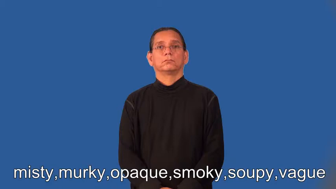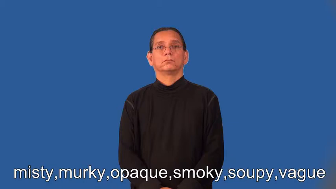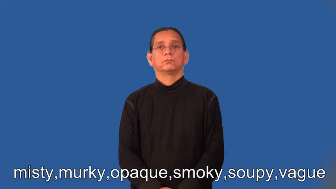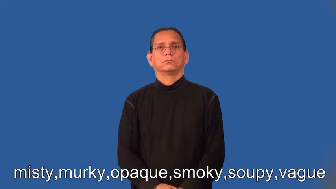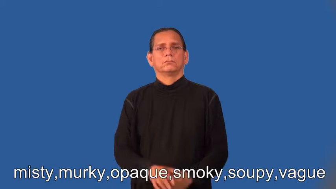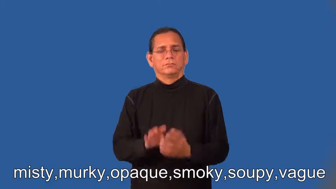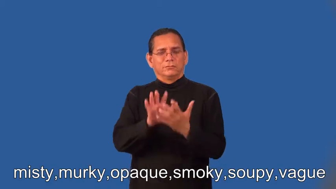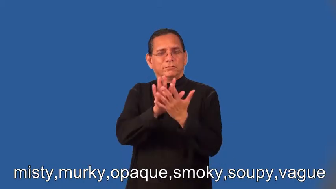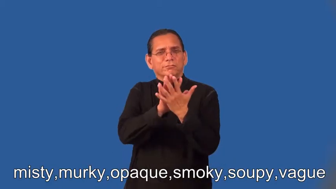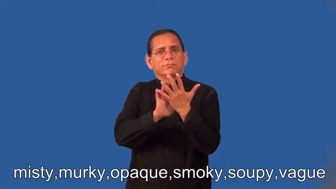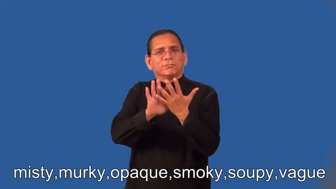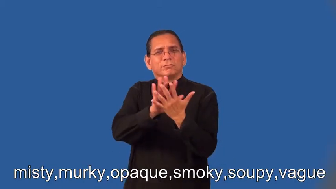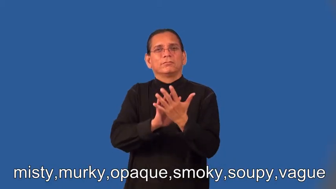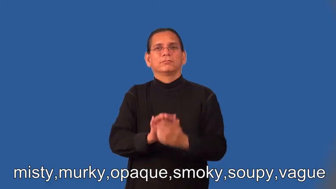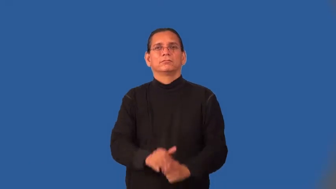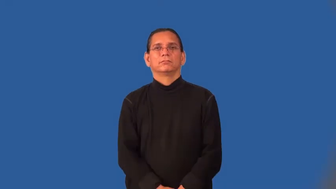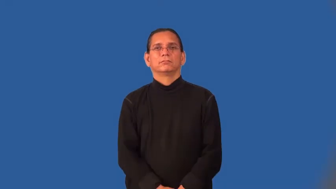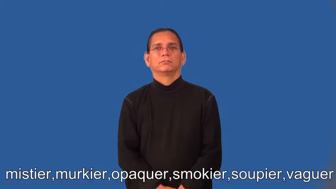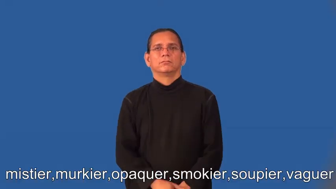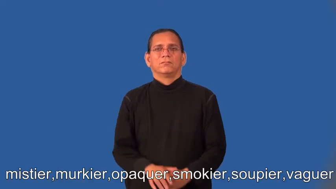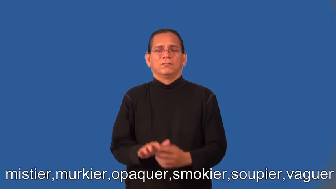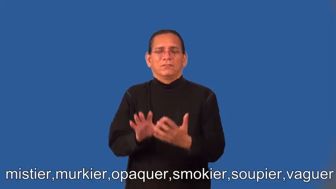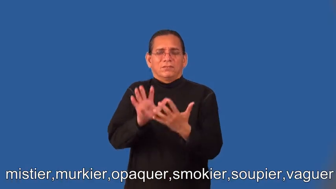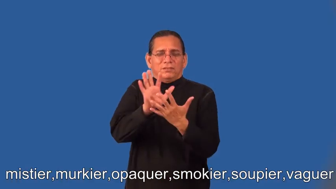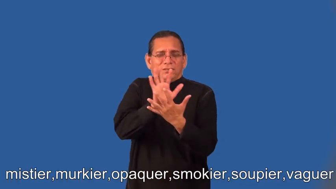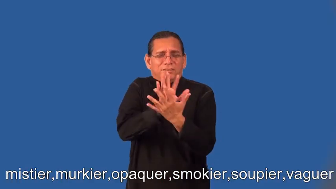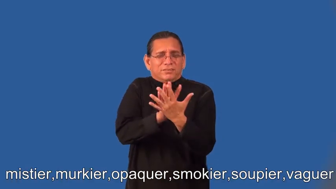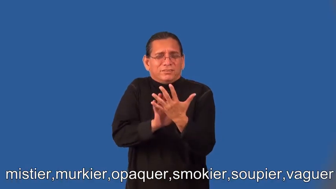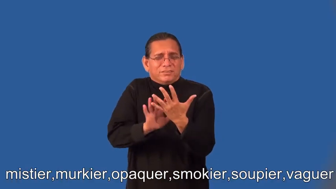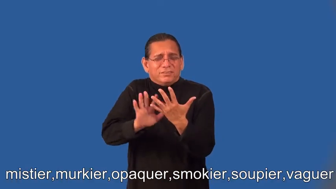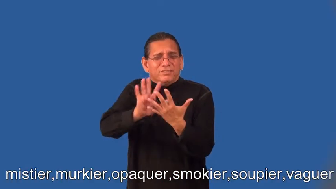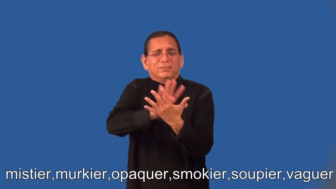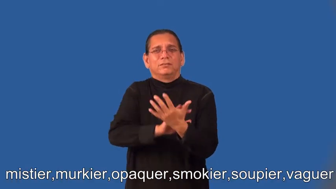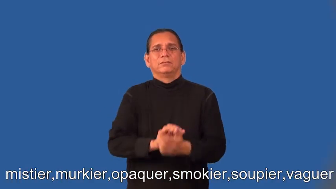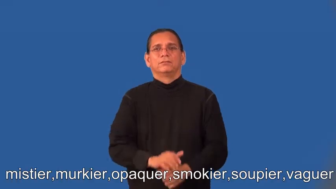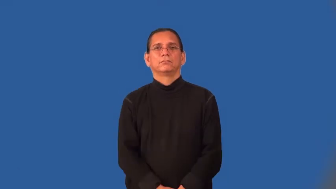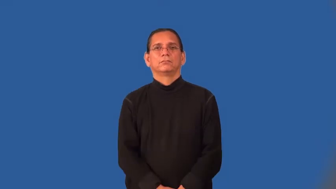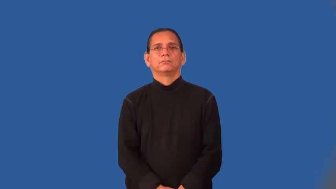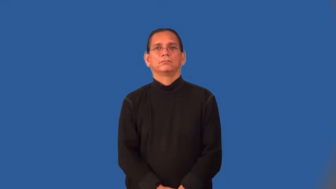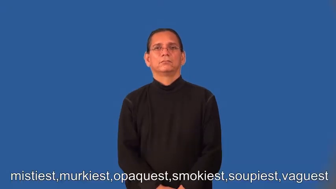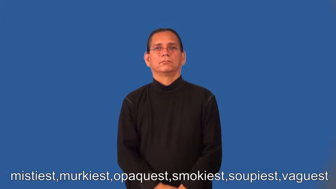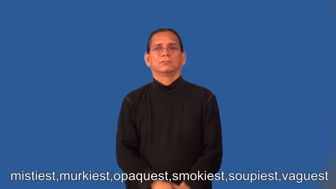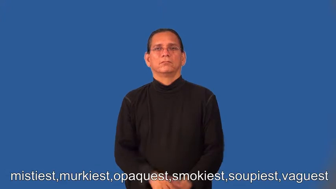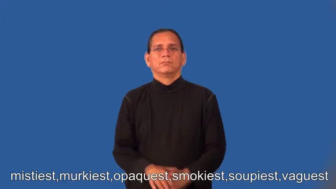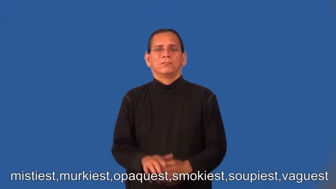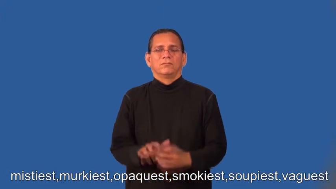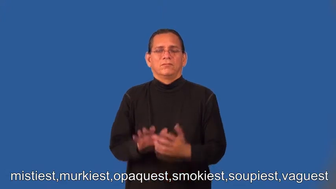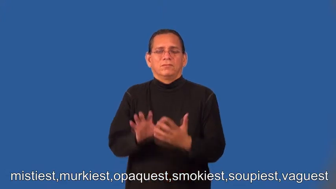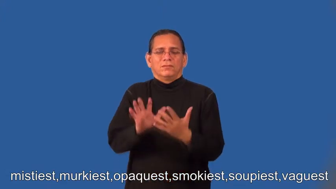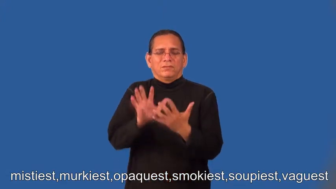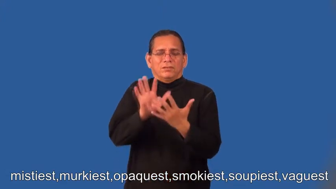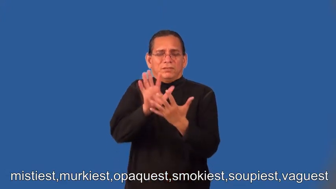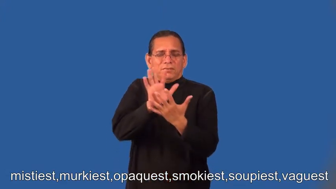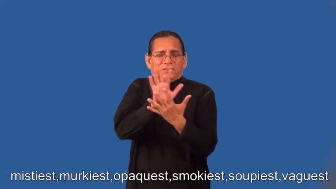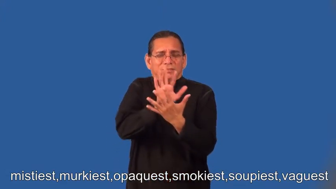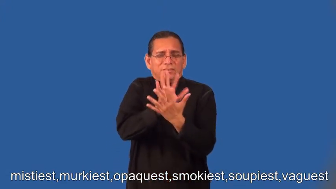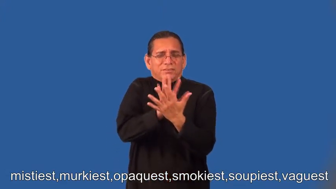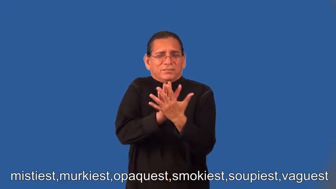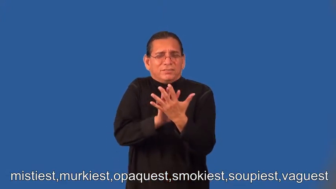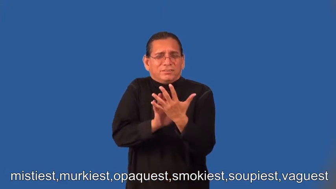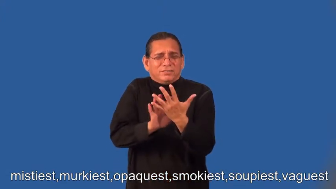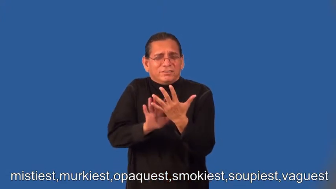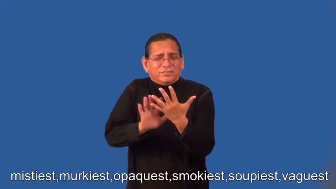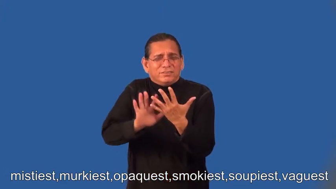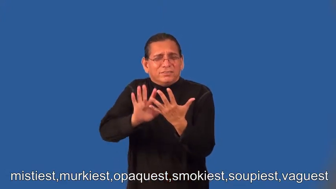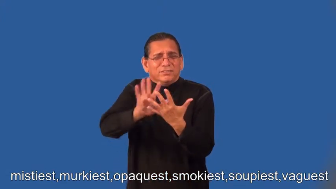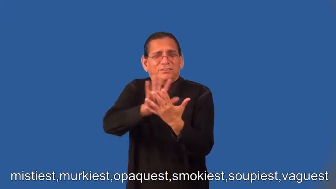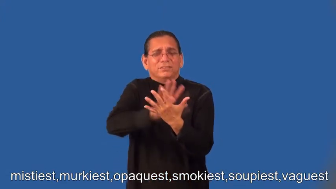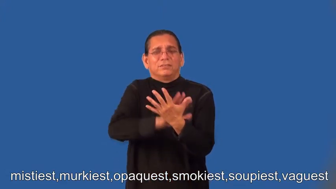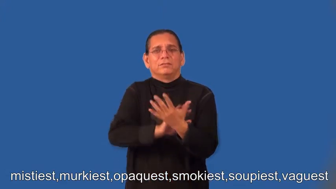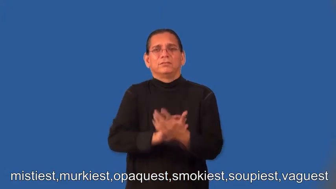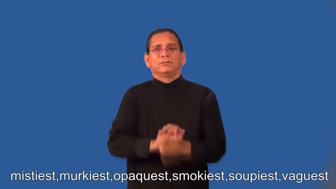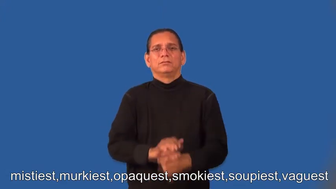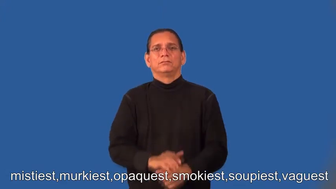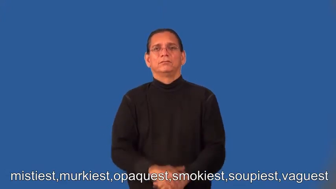mistier